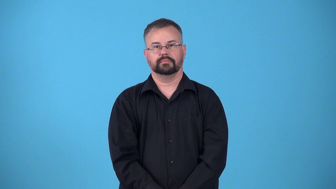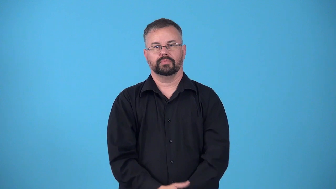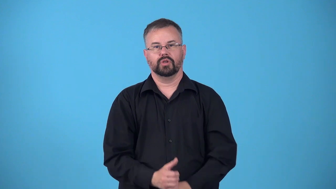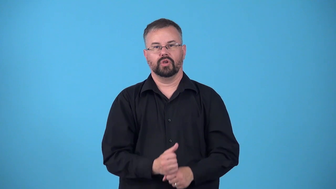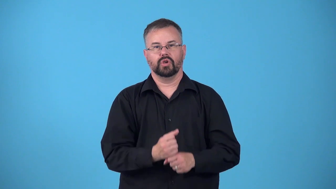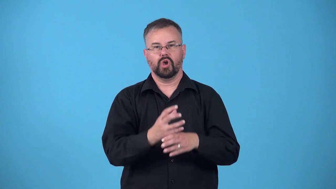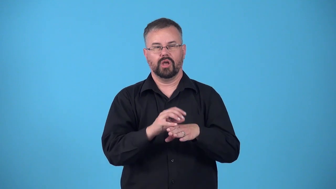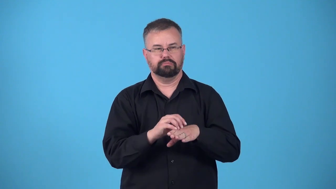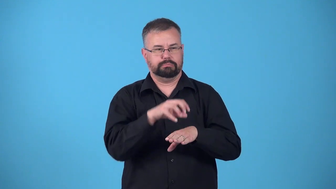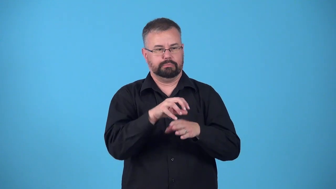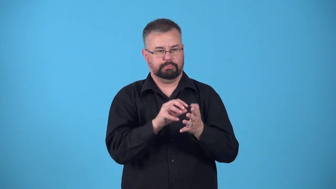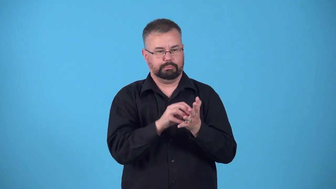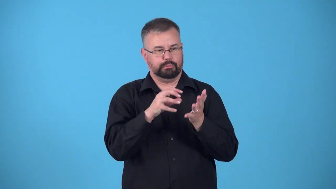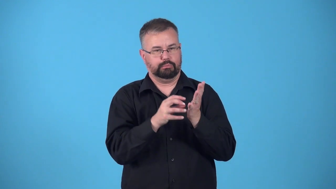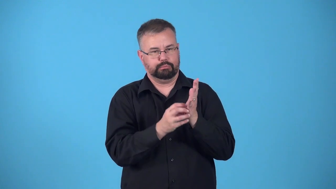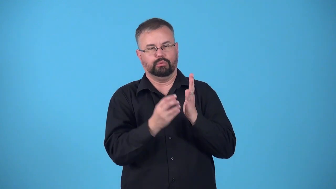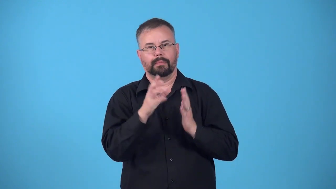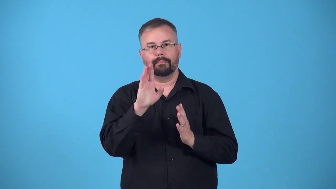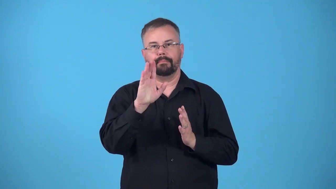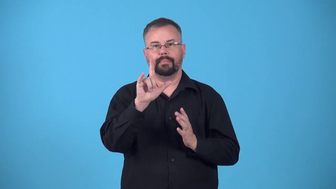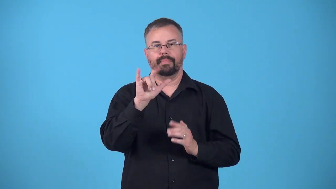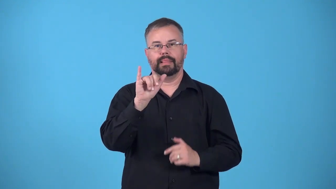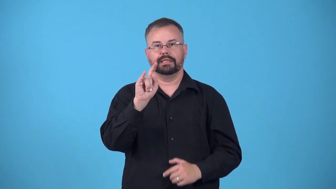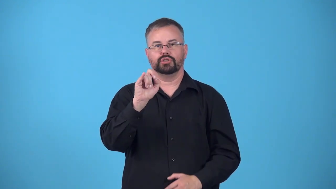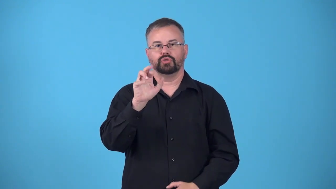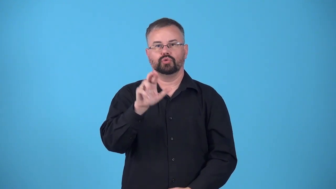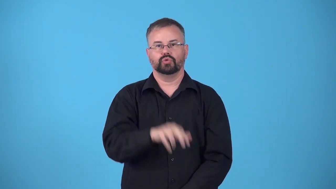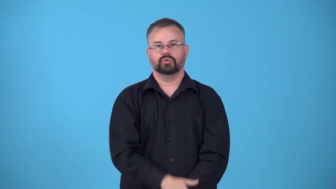vesicant